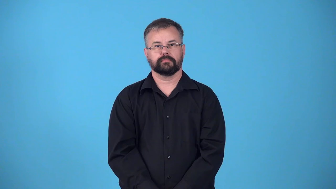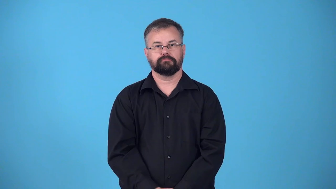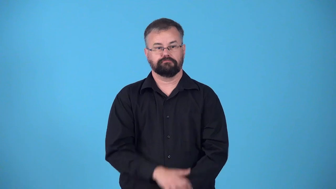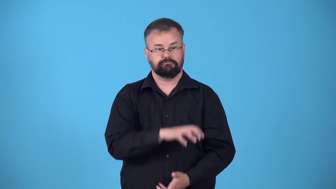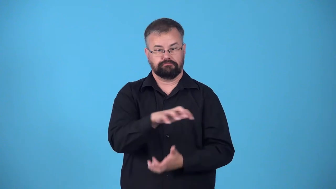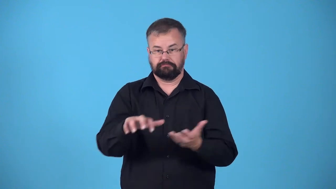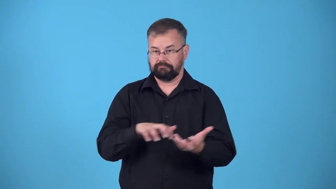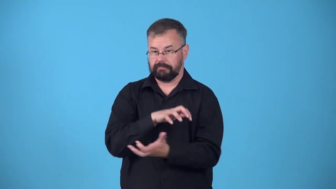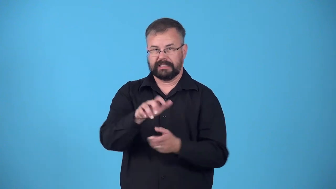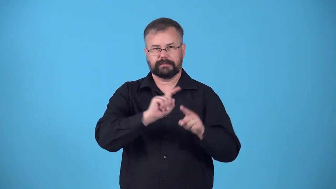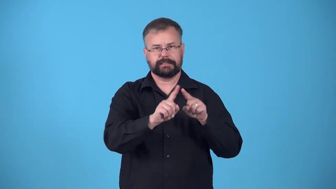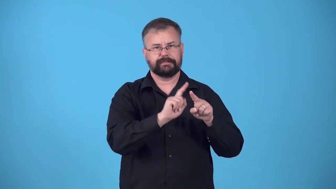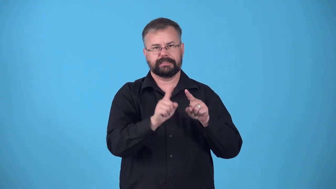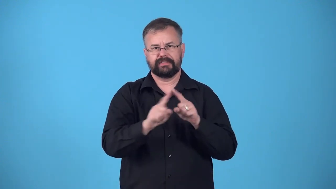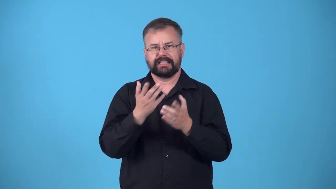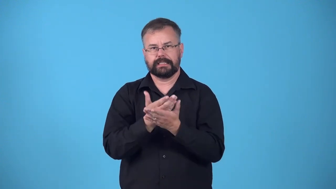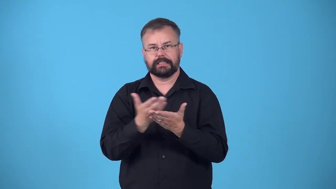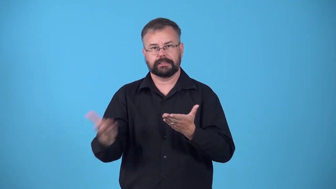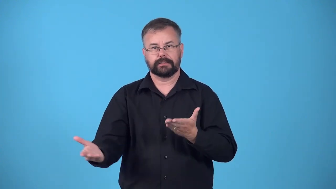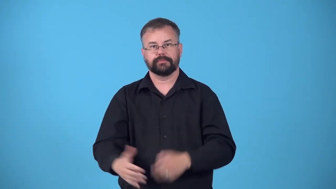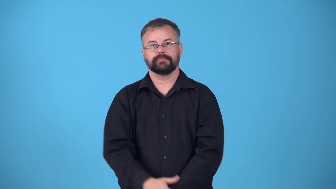flux